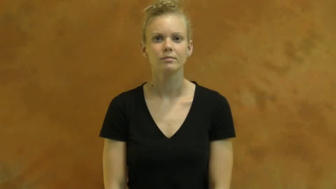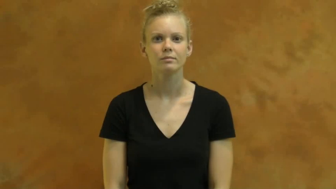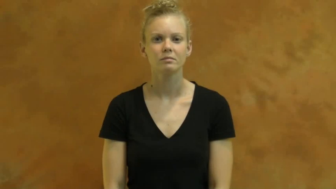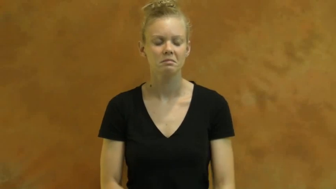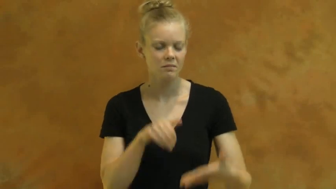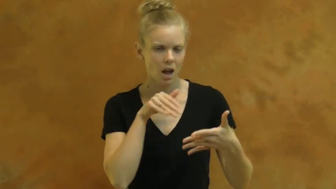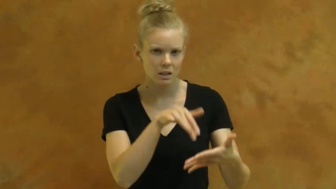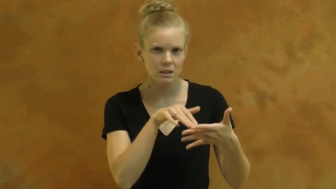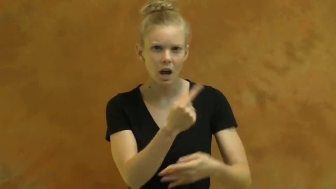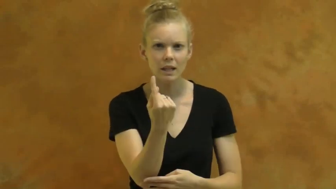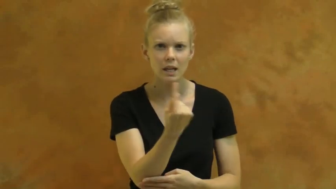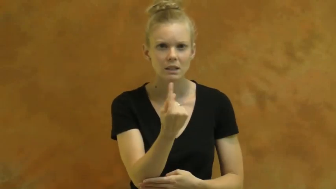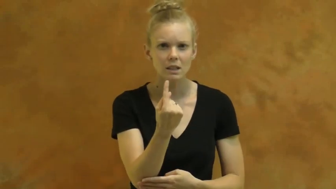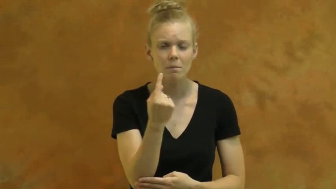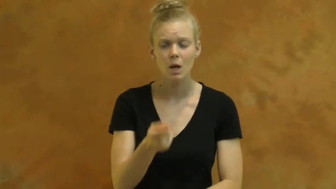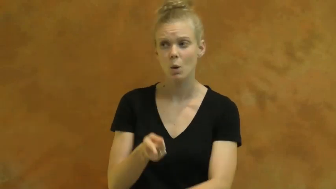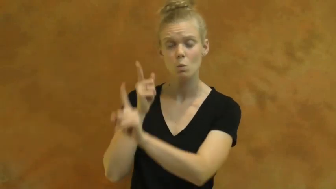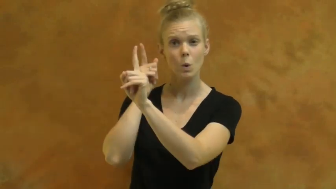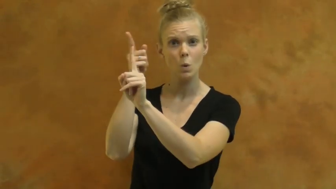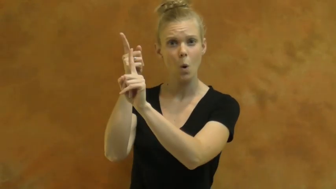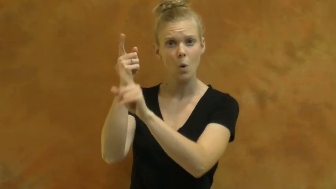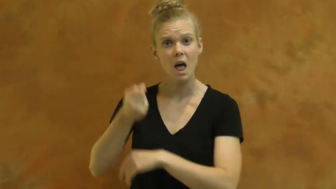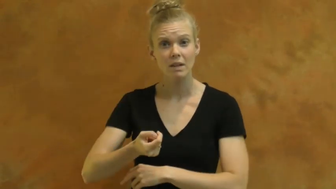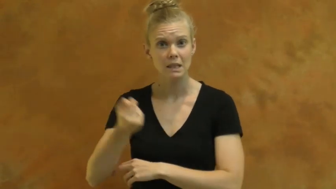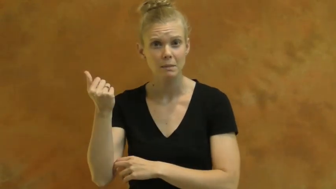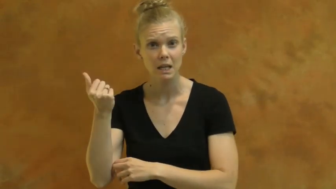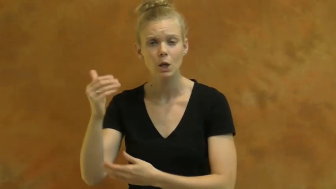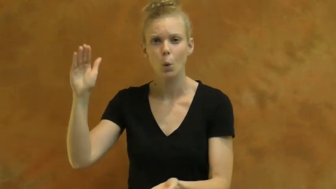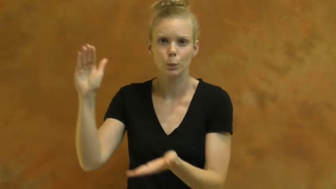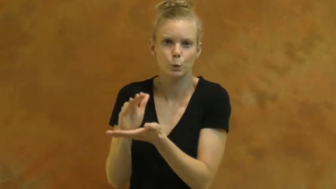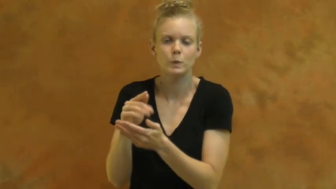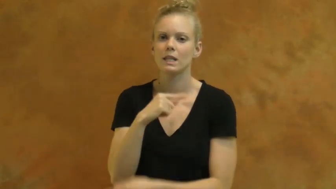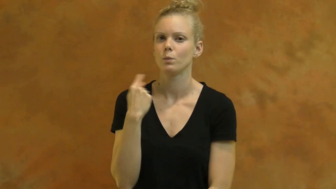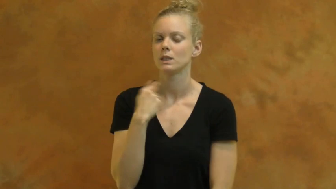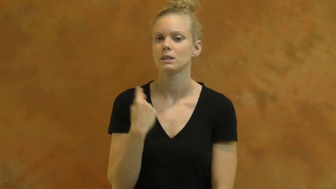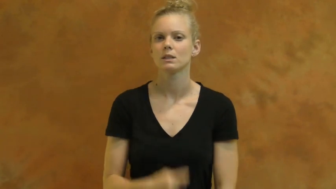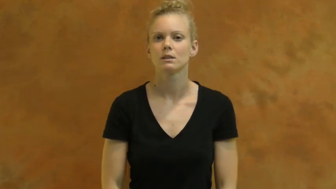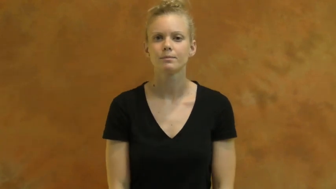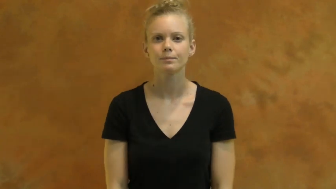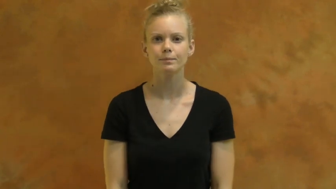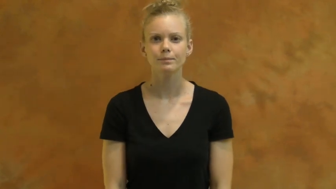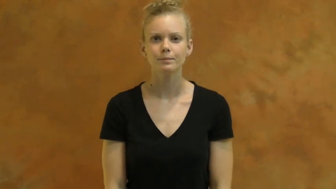prevention